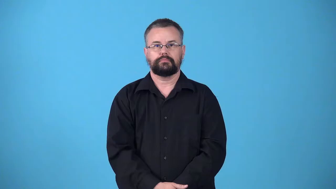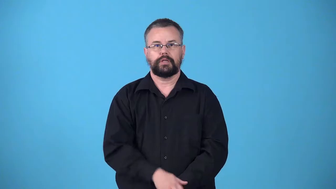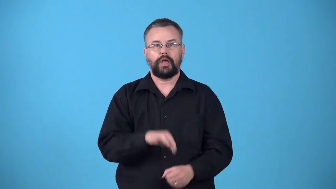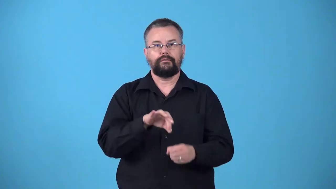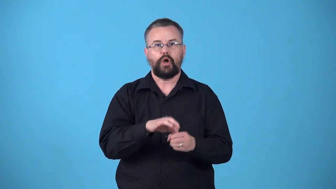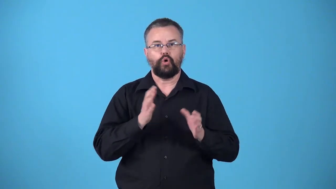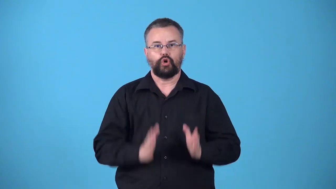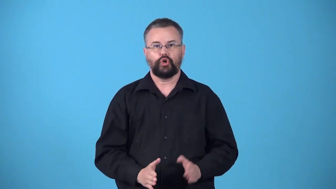voter